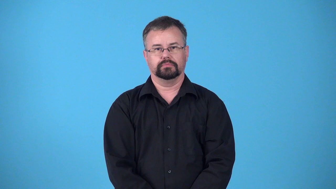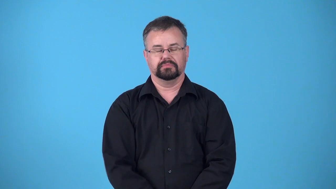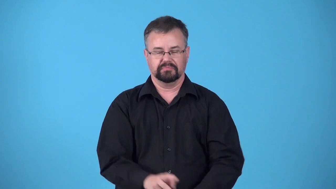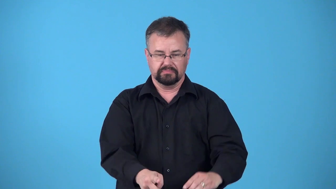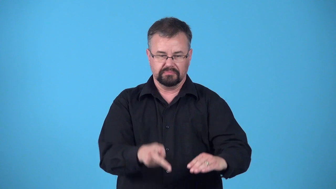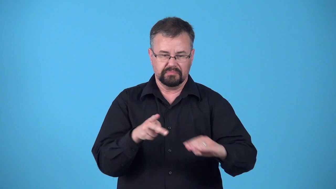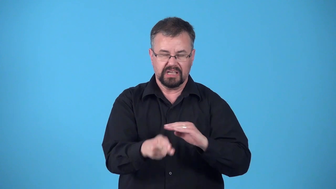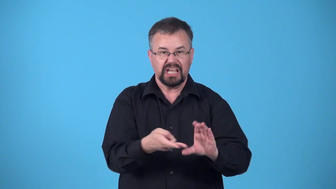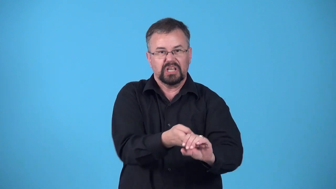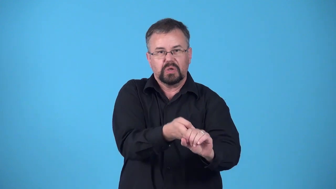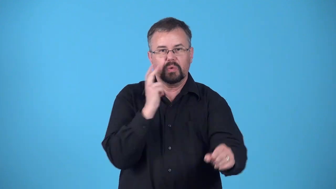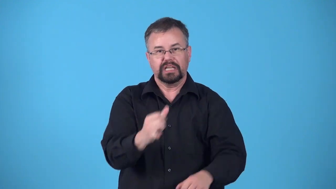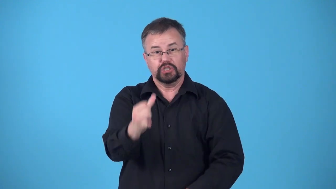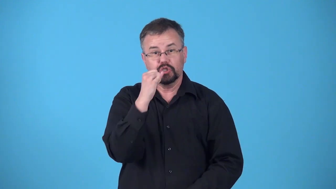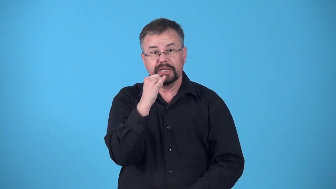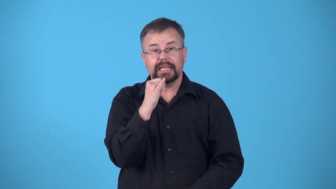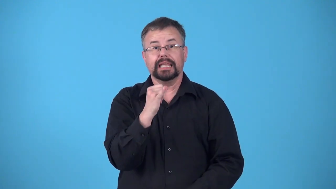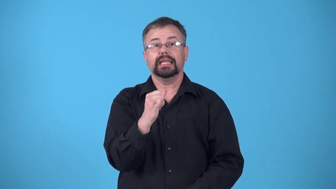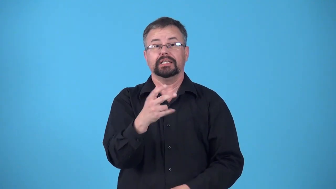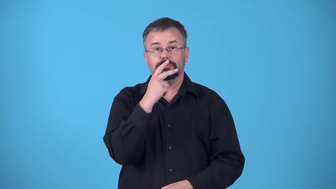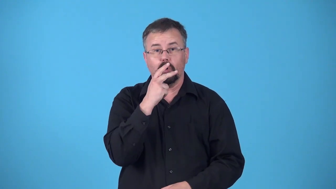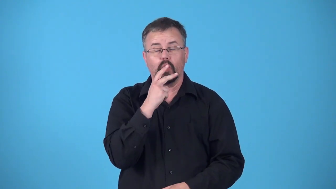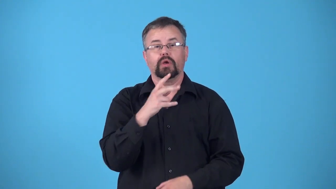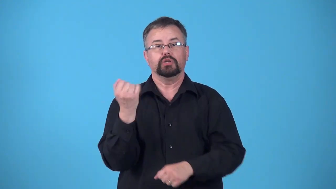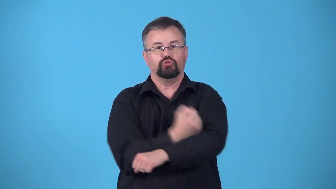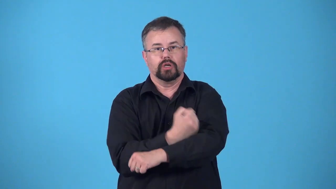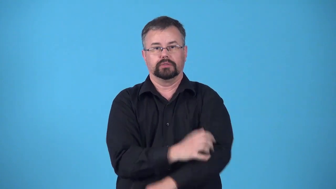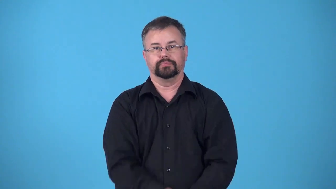cold turkey